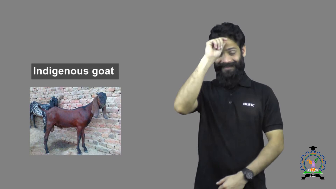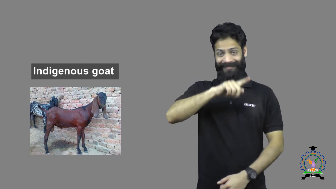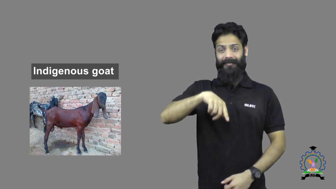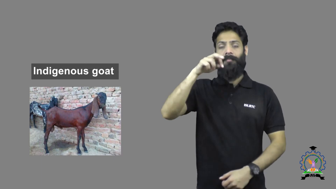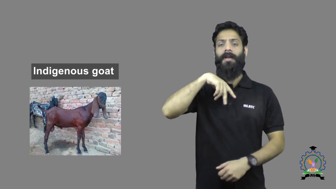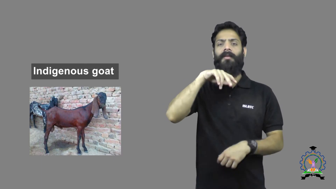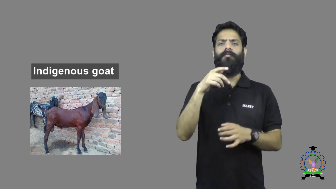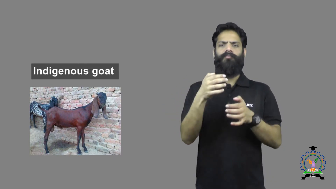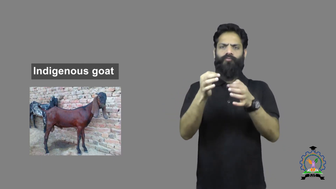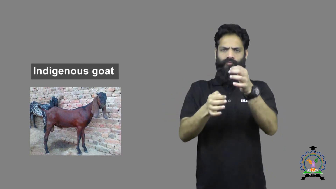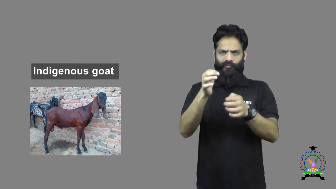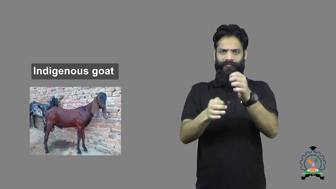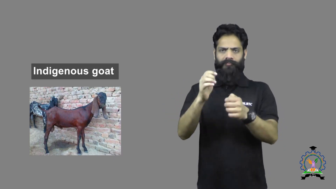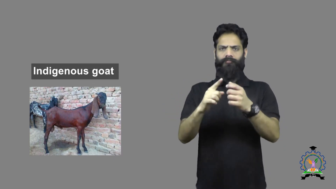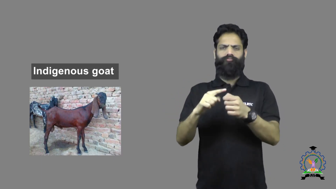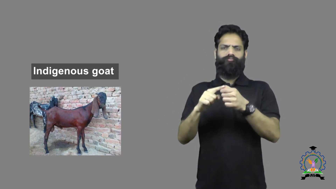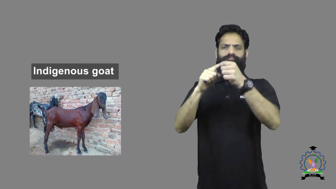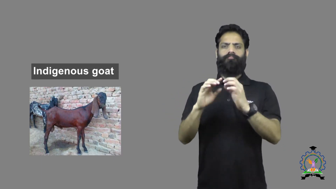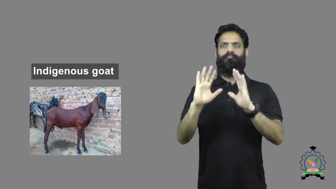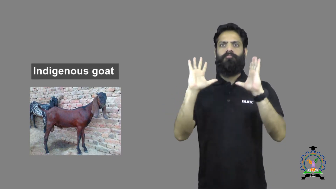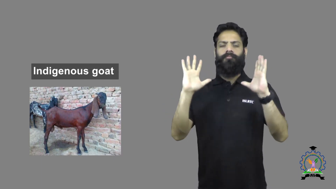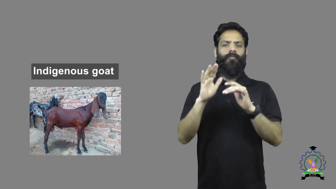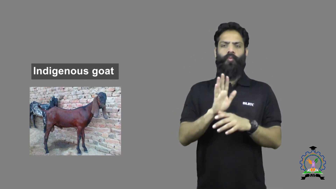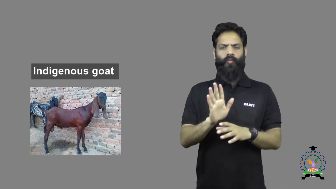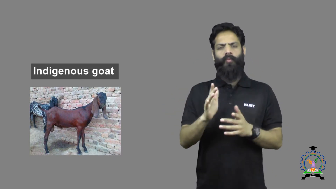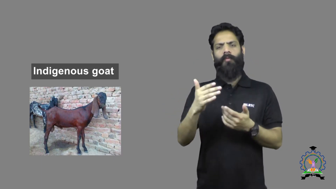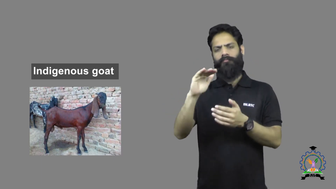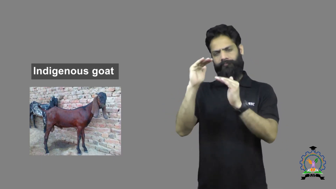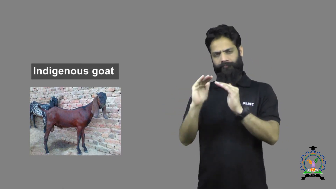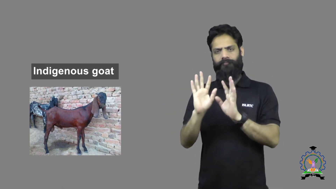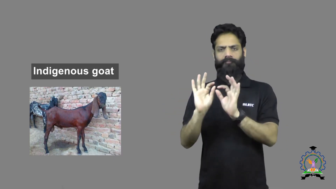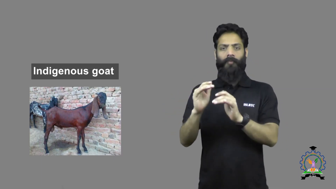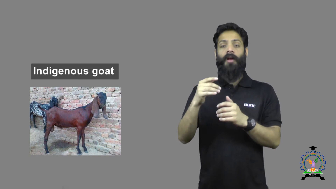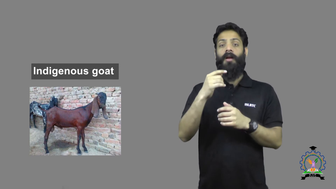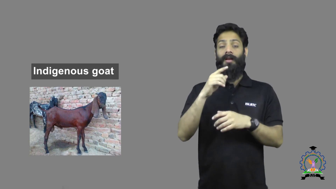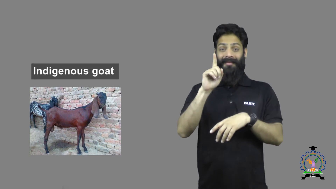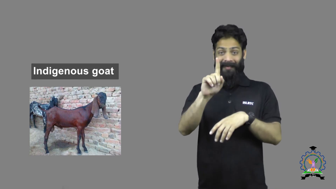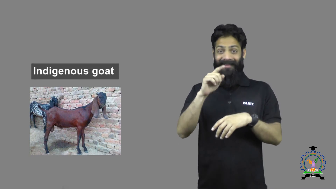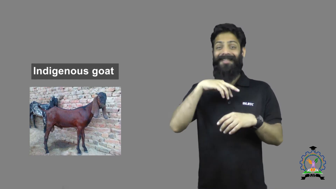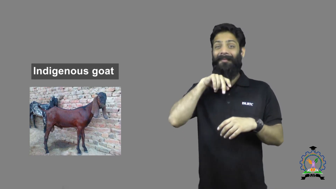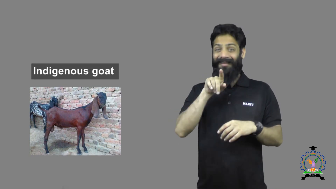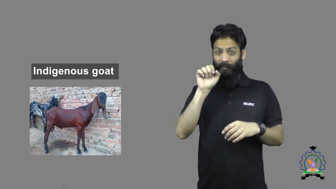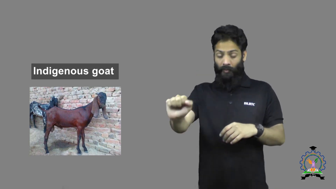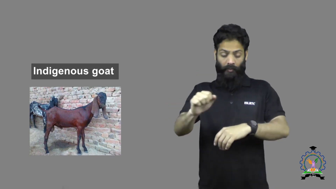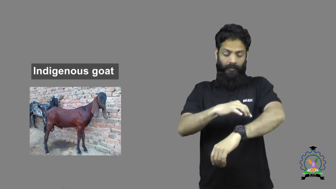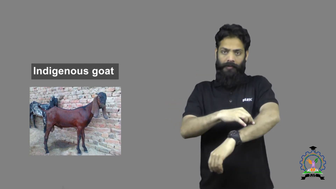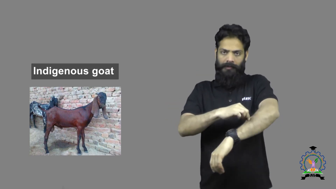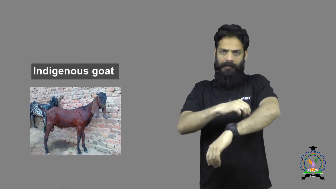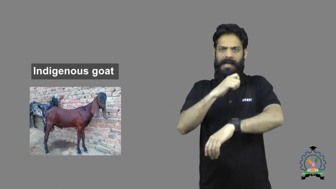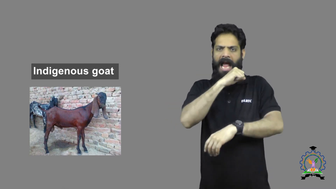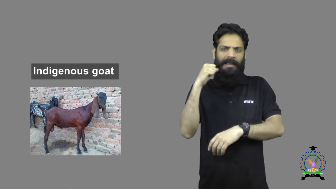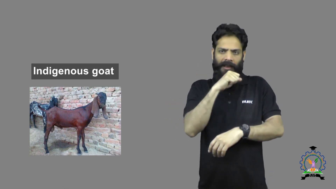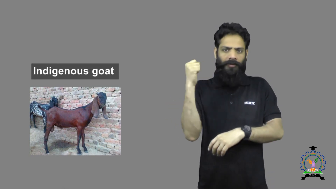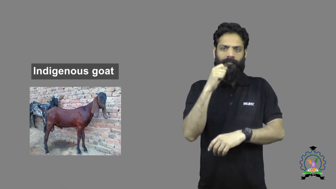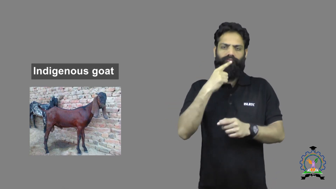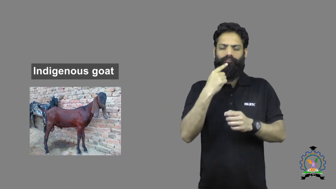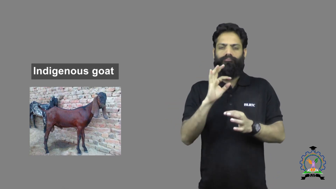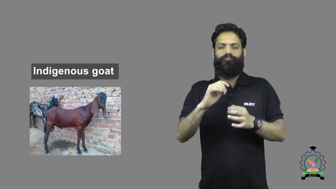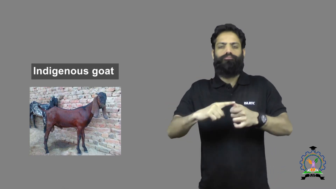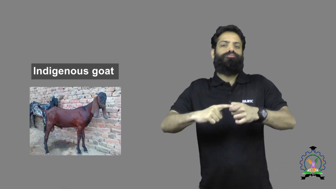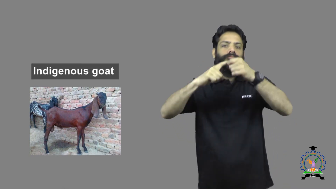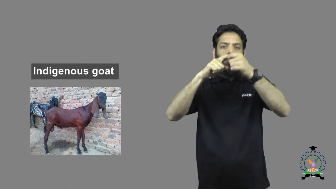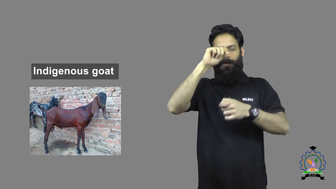Indigenous goat